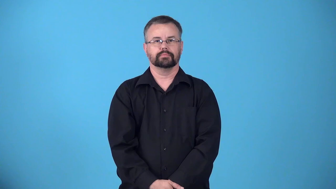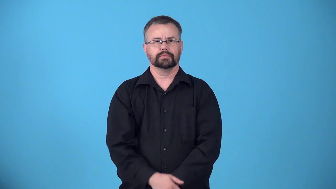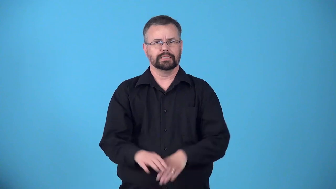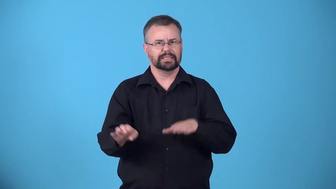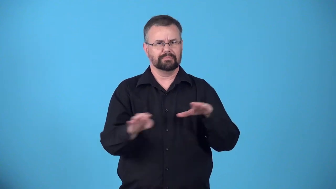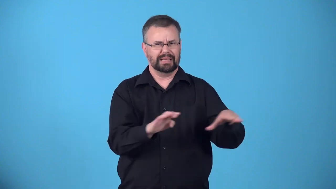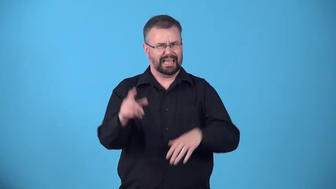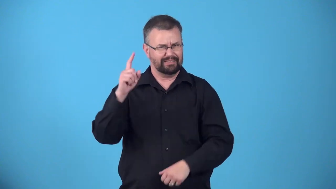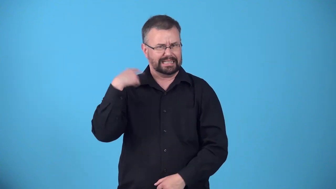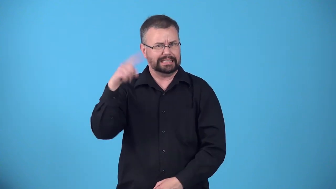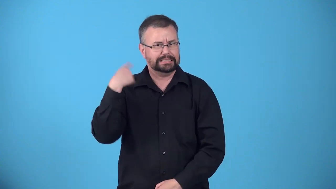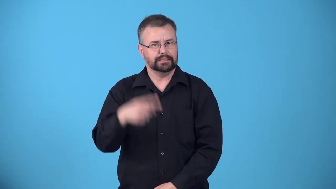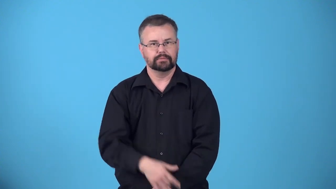as mad as a hatter